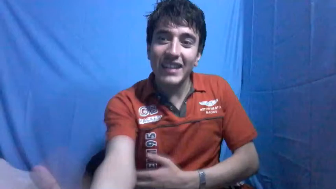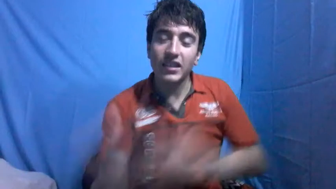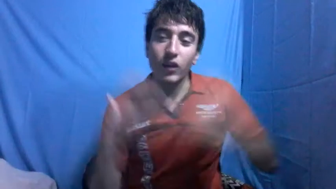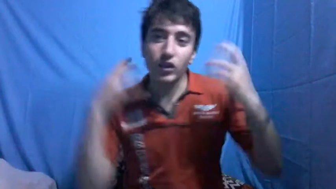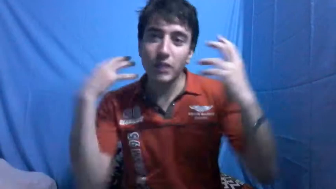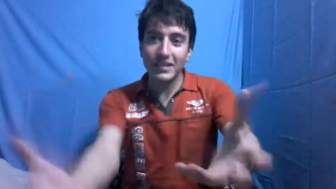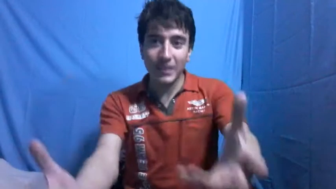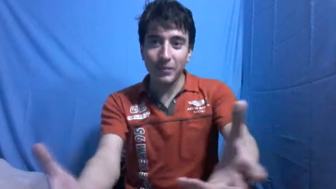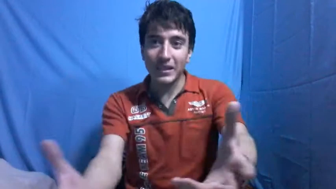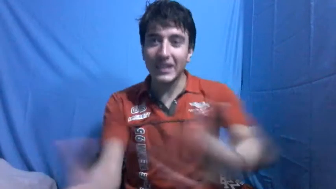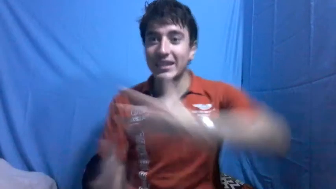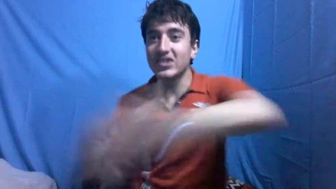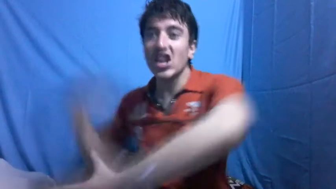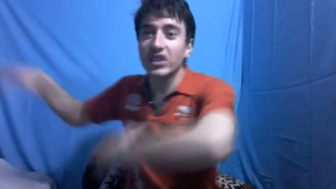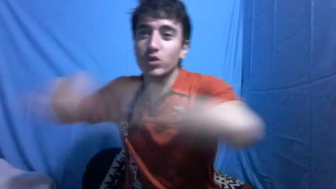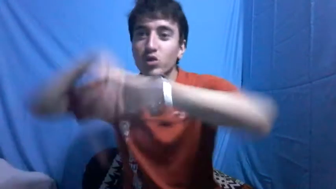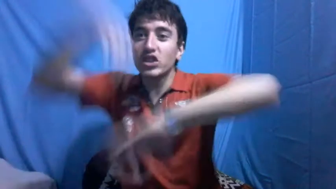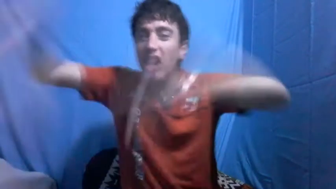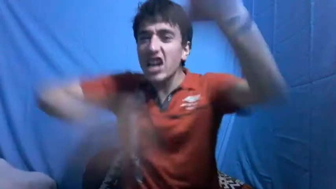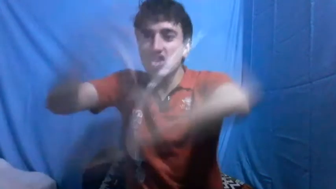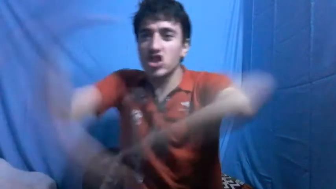Physics